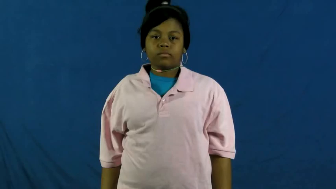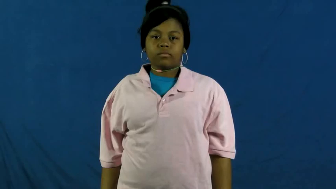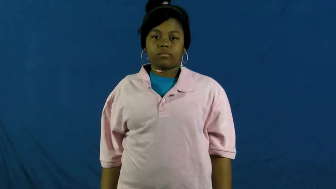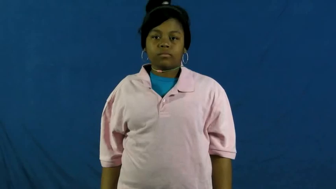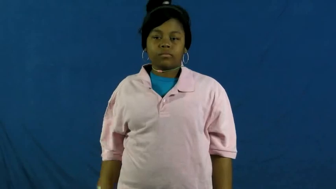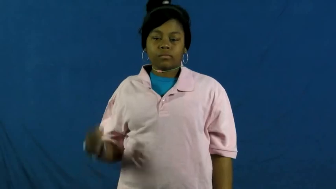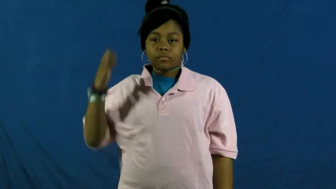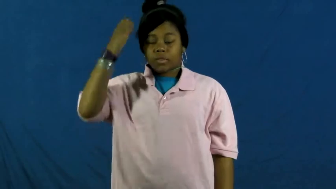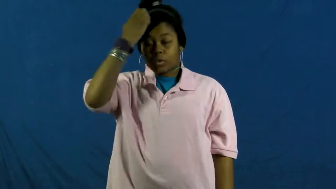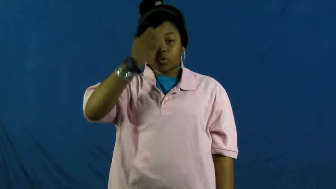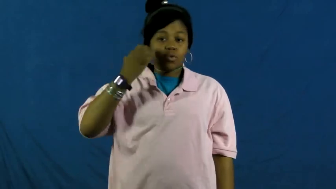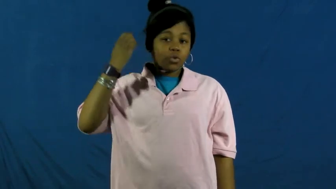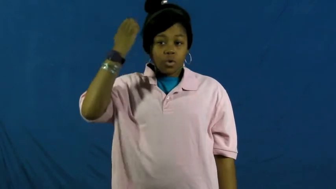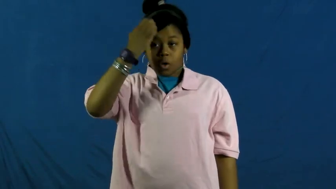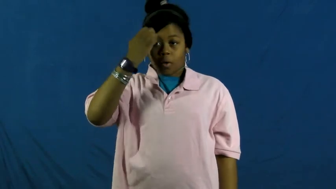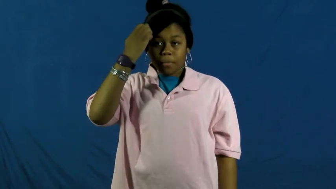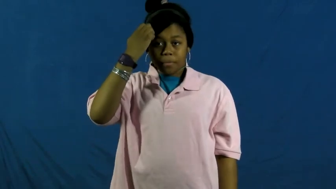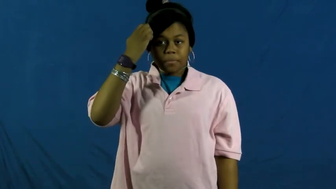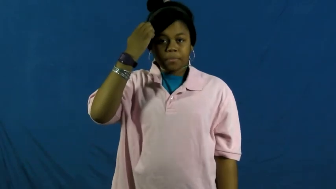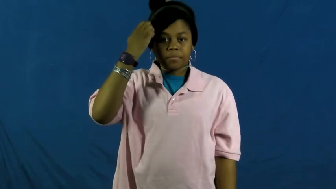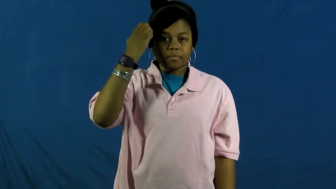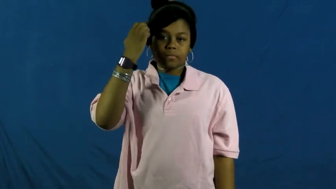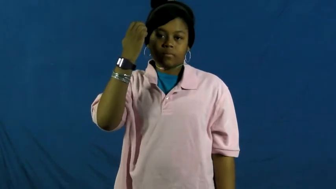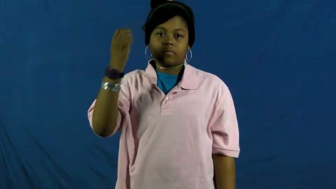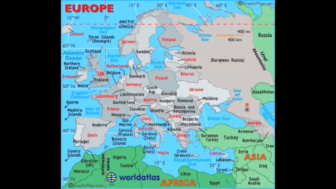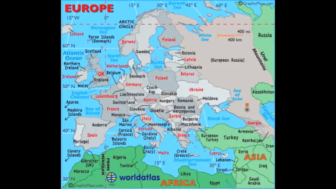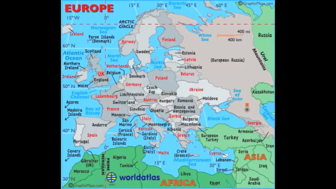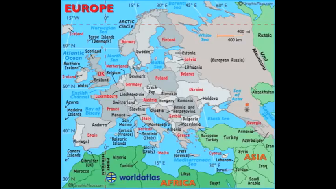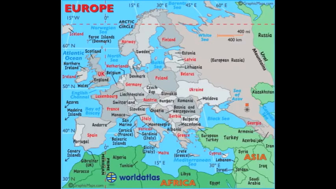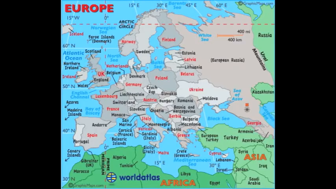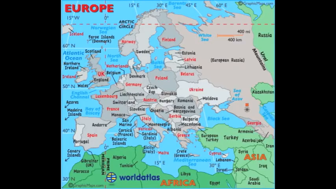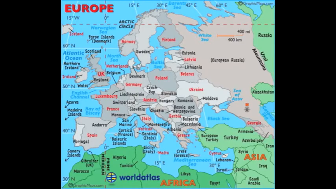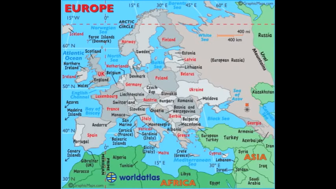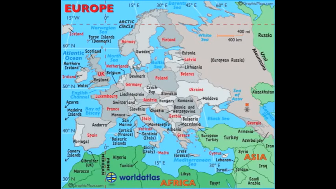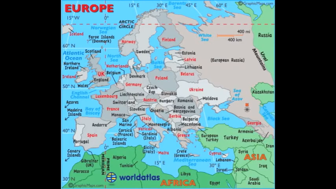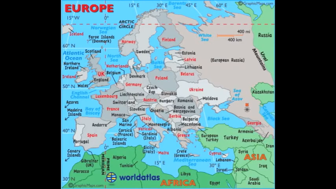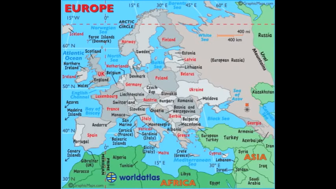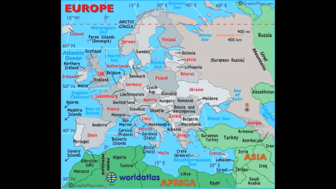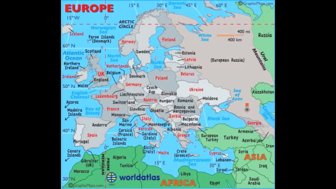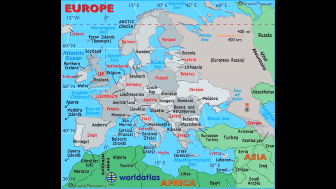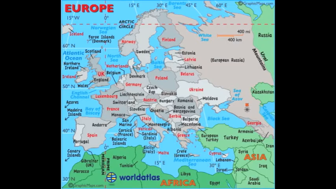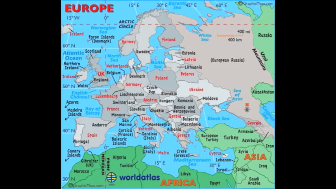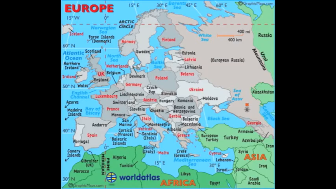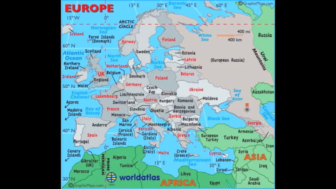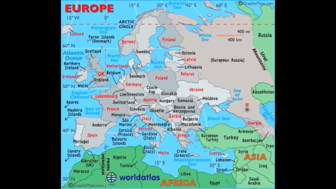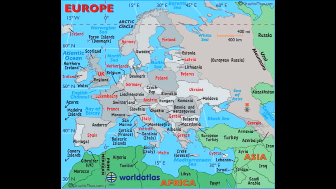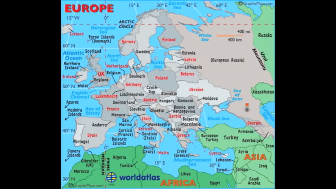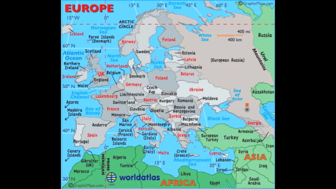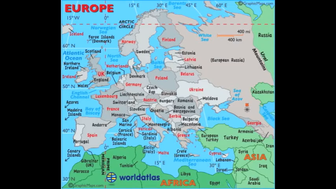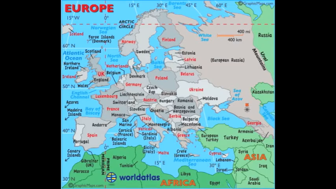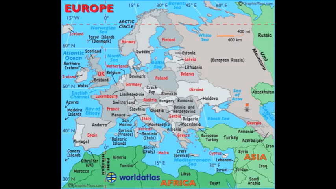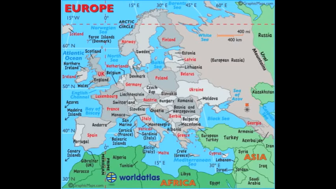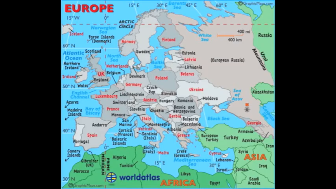europe